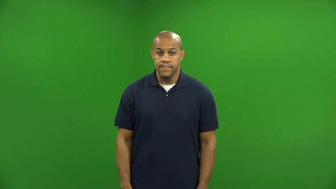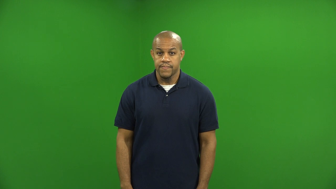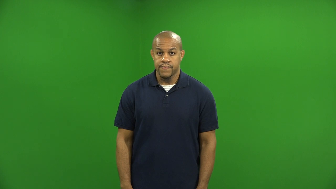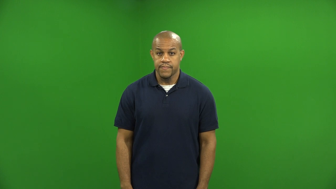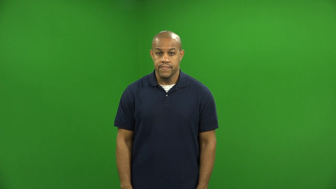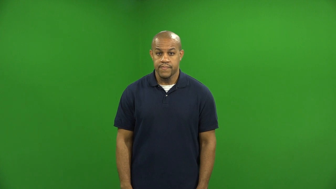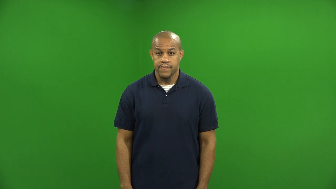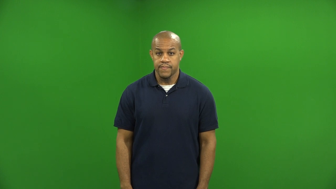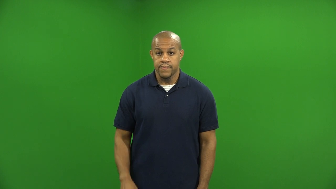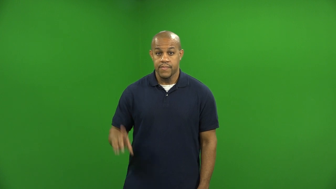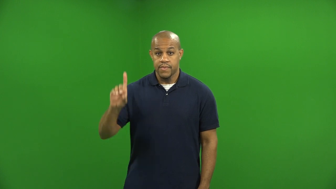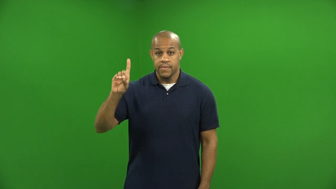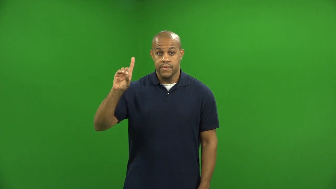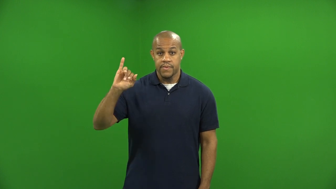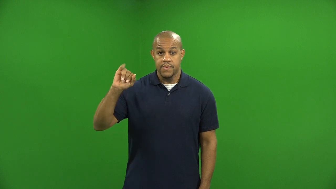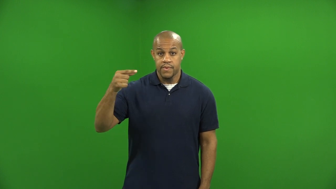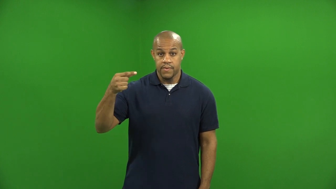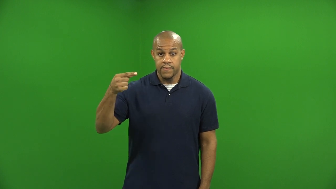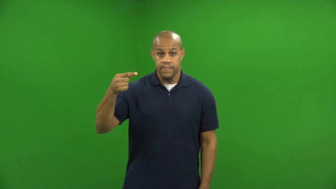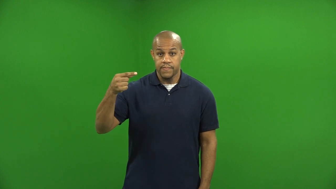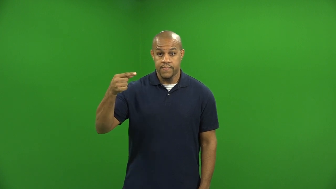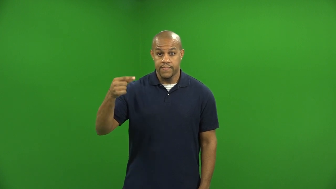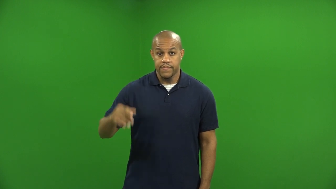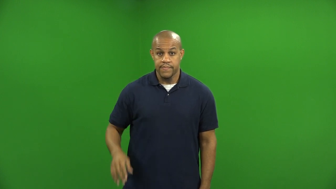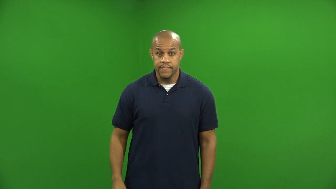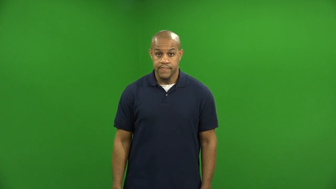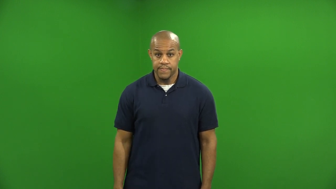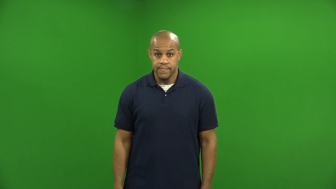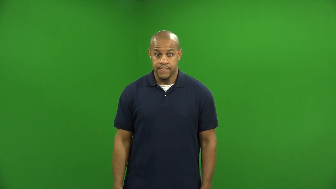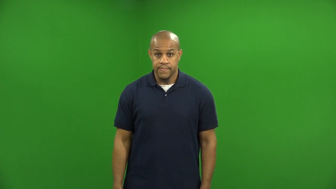Dig